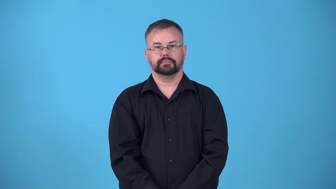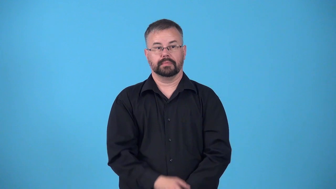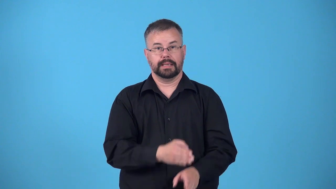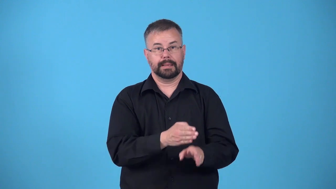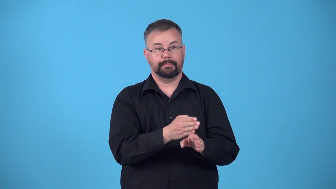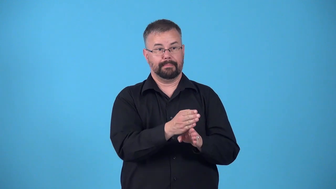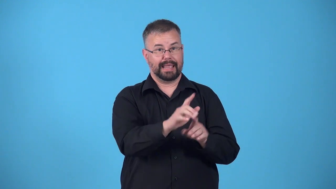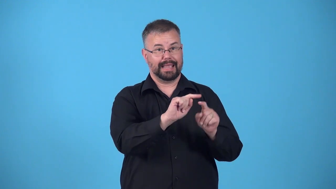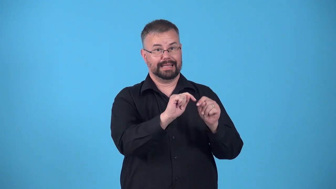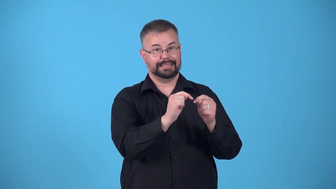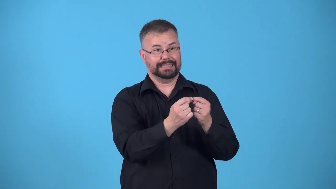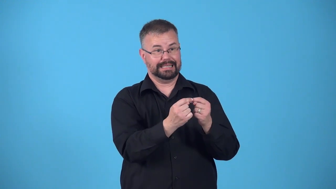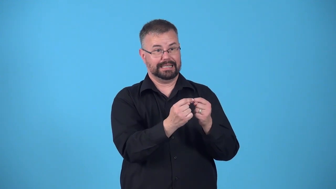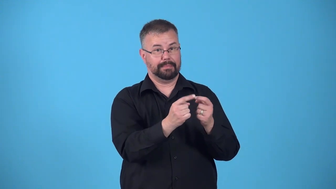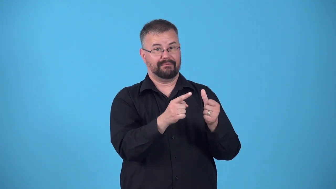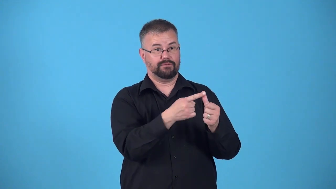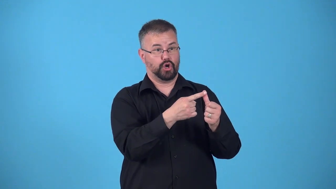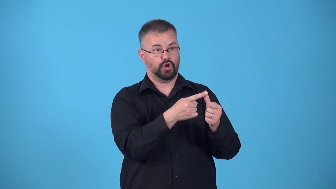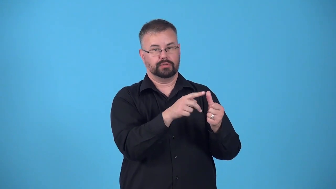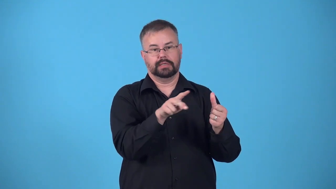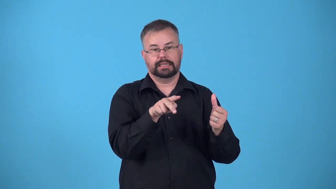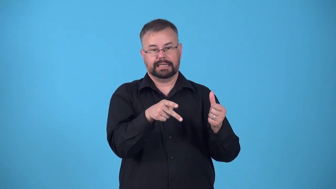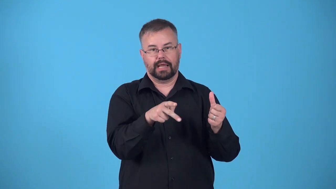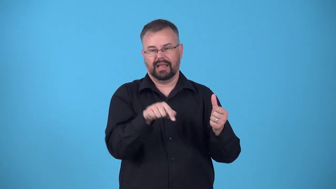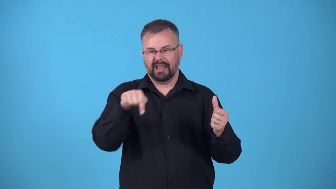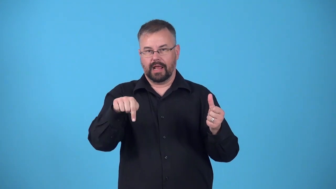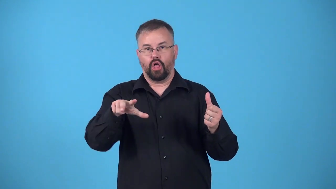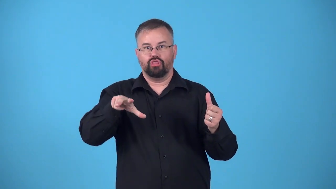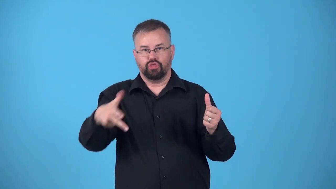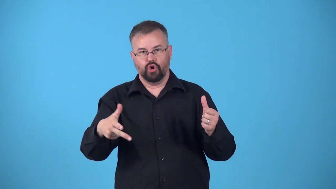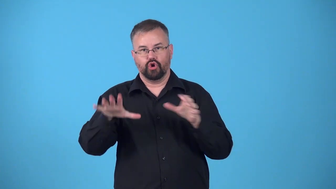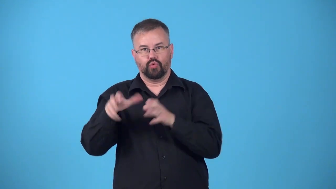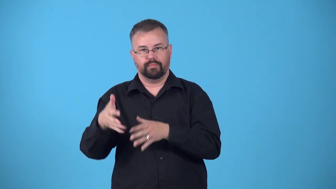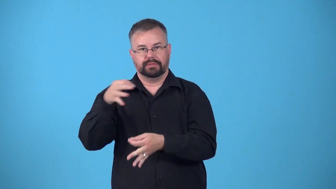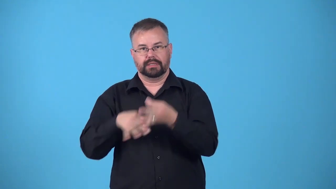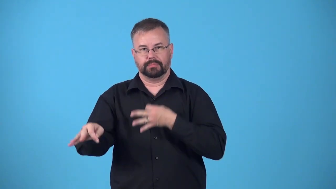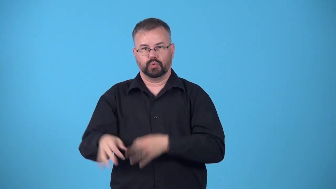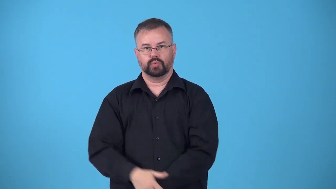third string